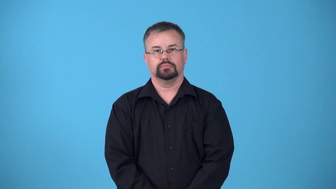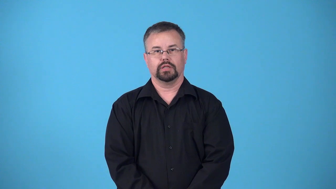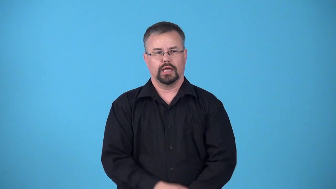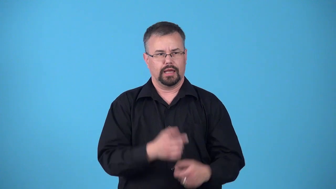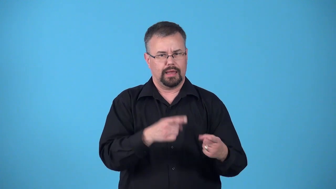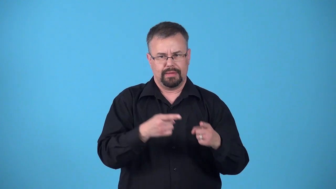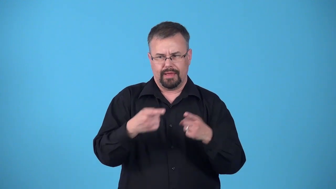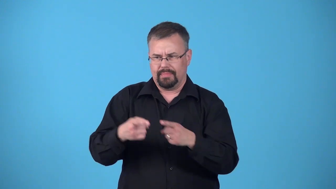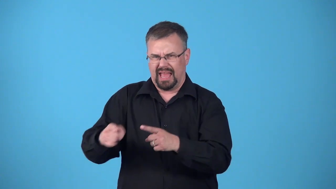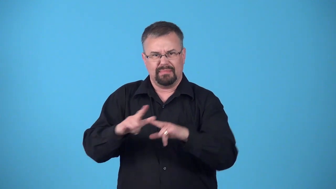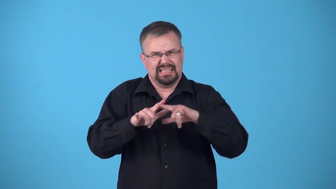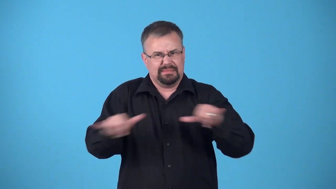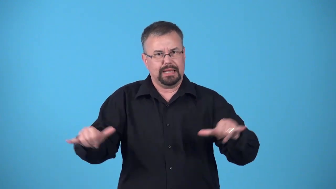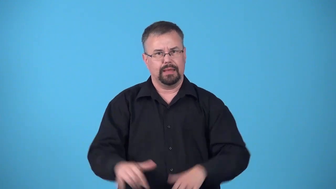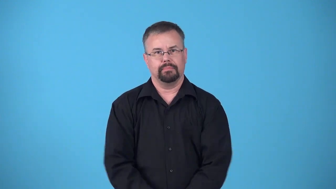in one fell swoop,in one stroke